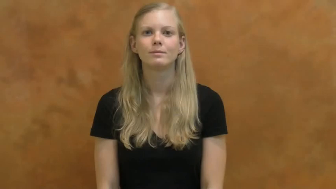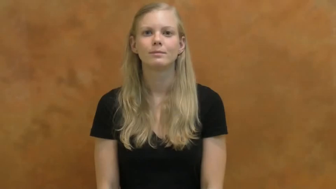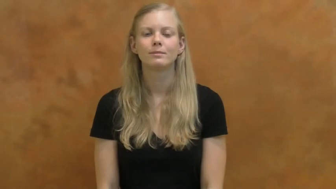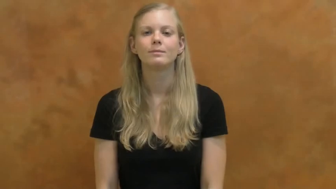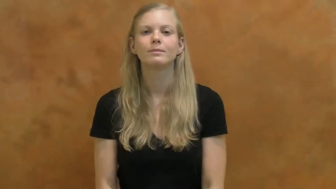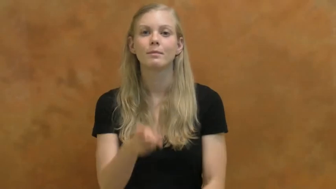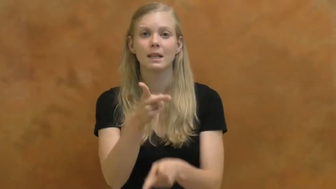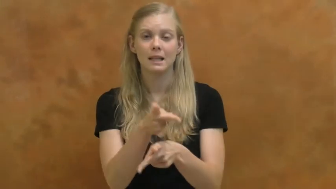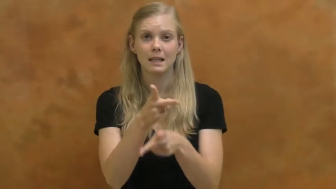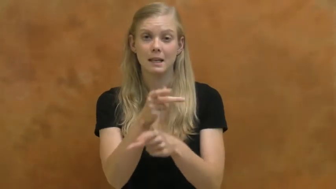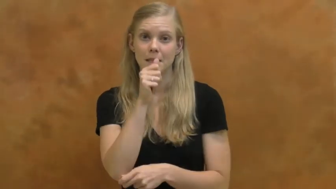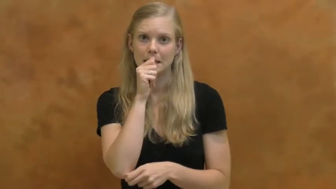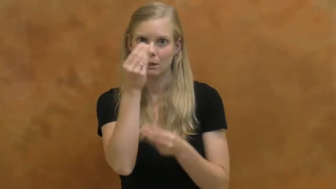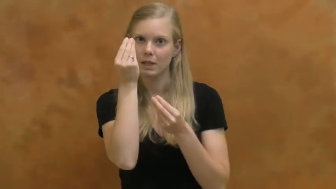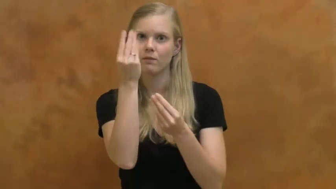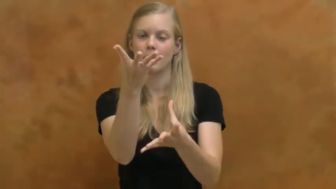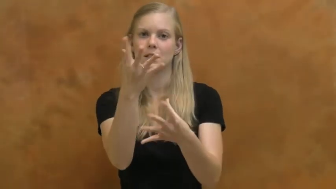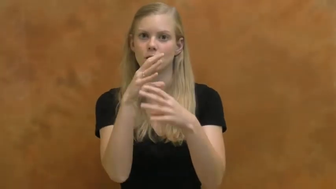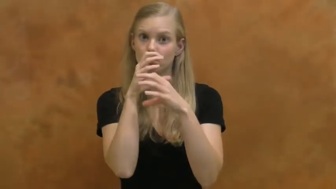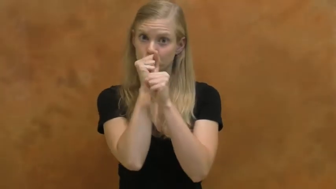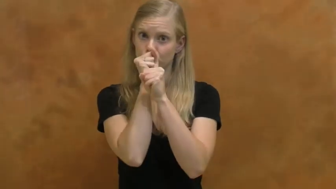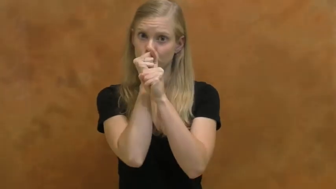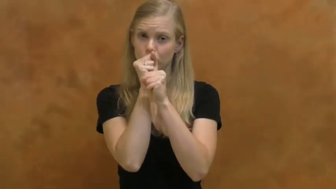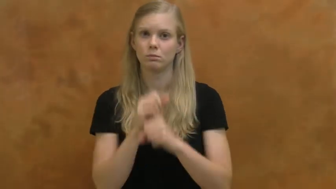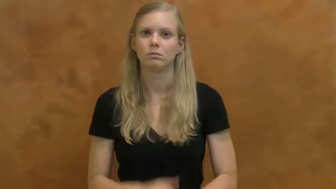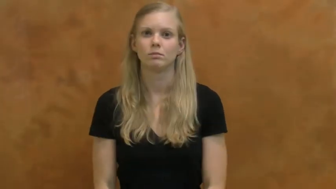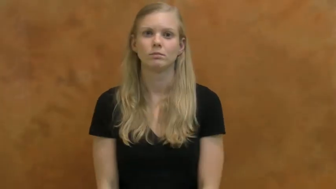confidentiality